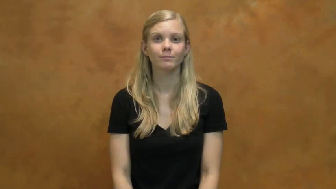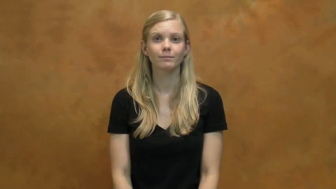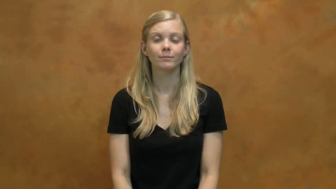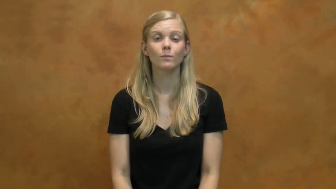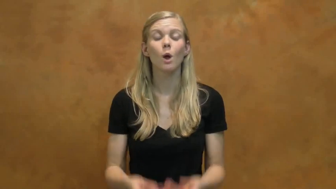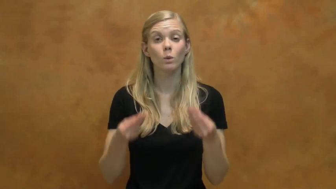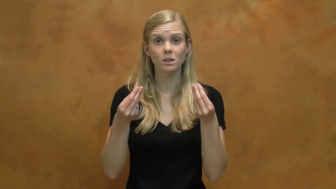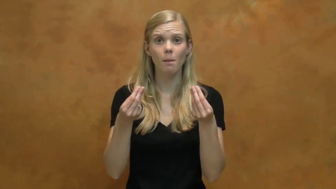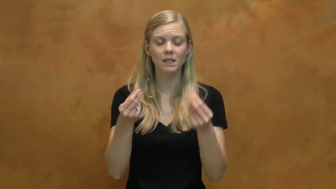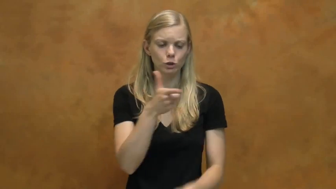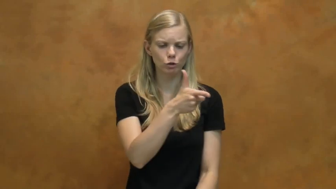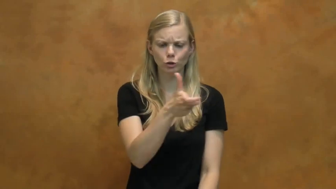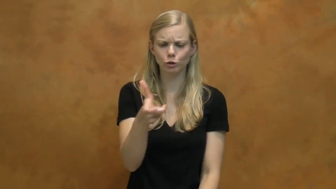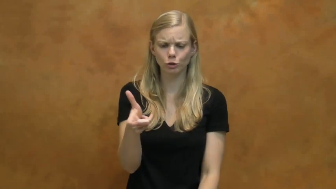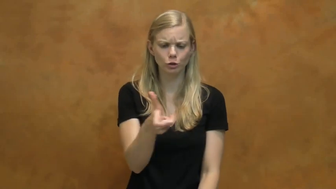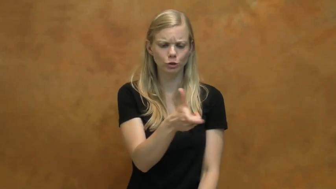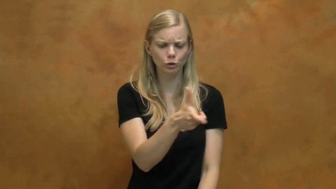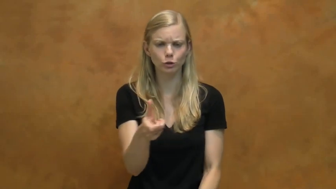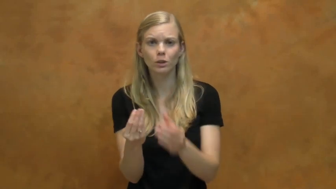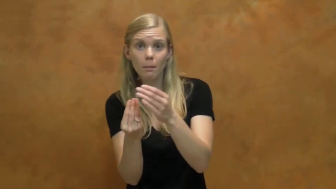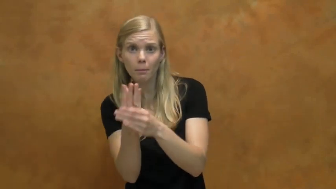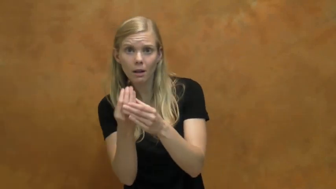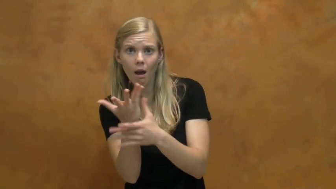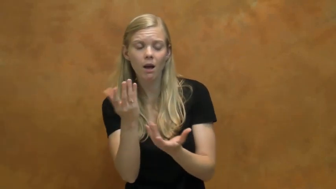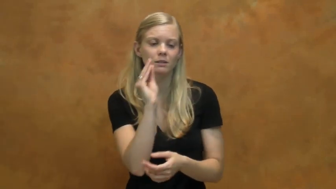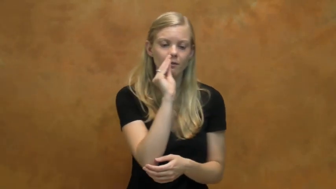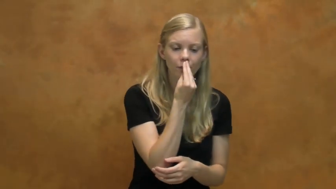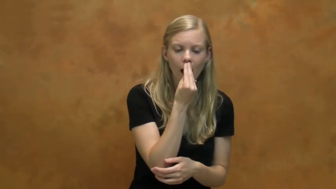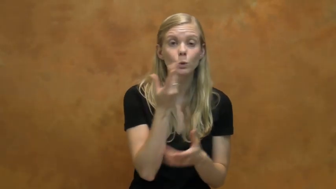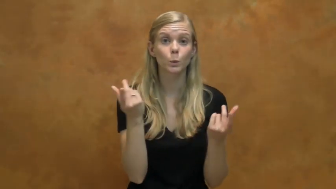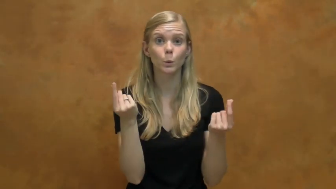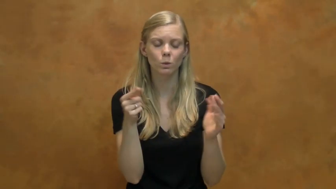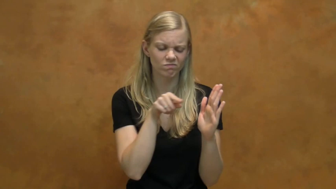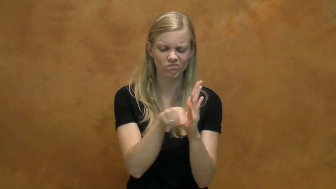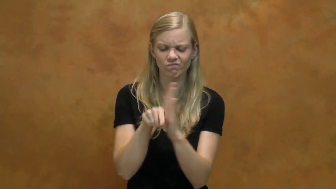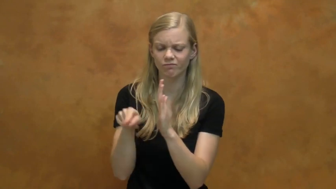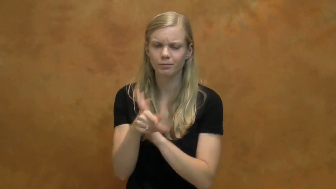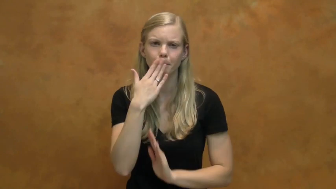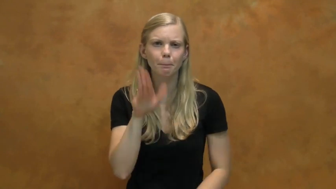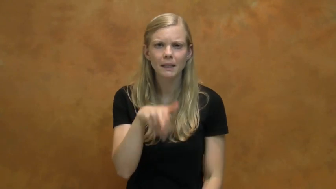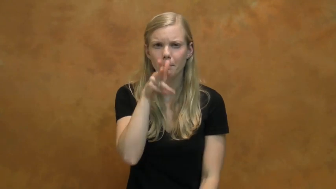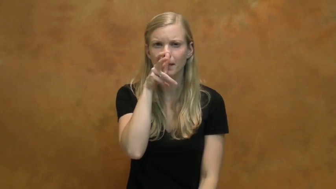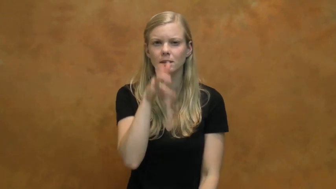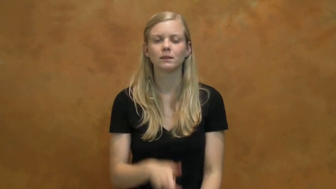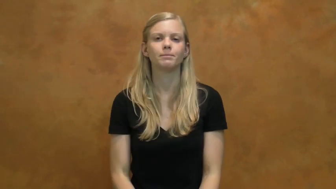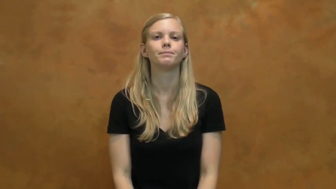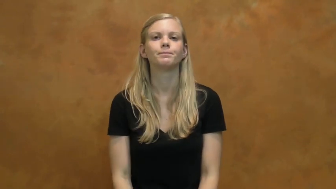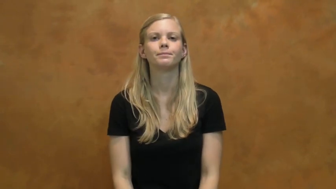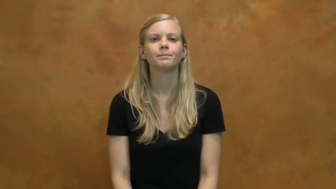fertilizer